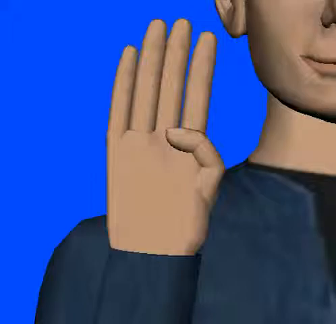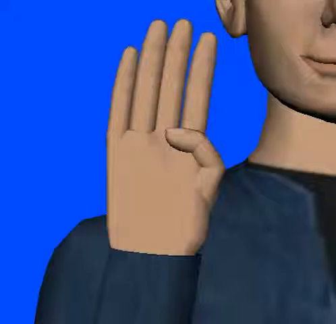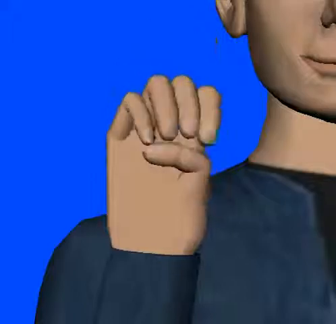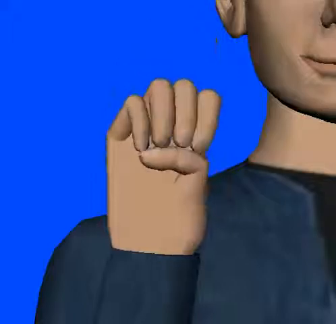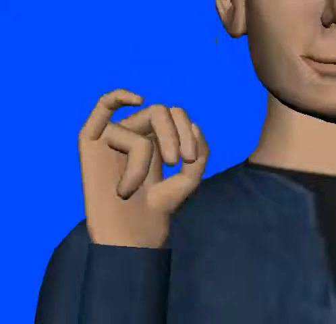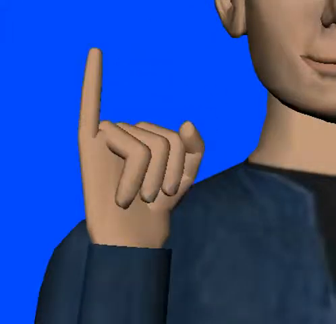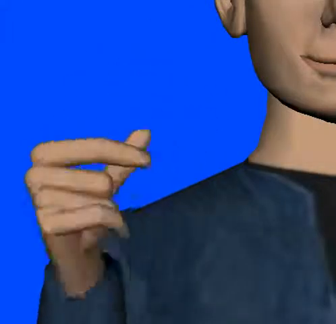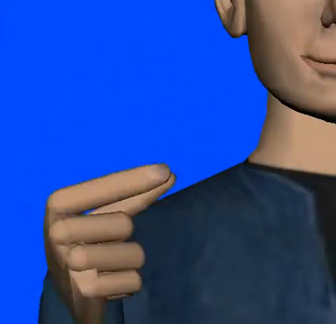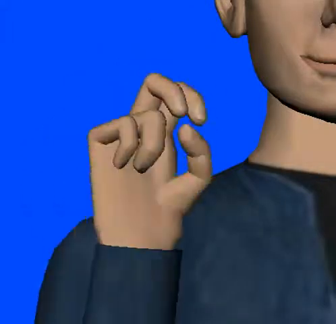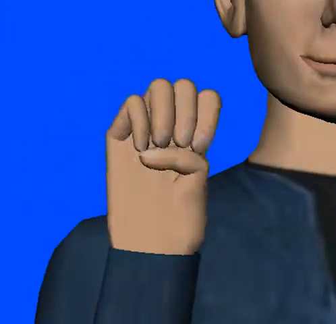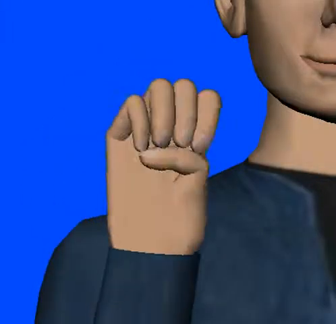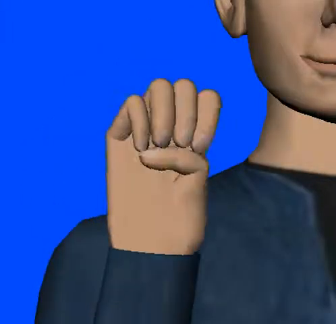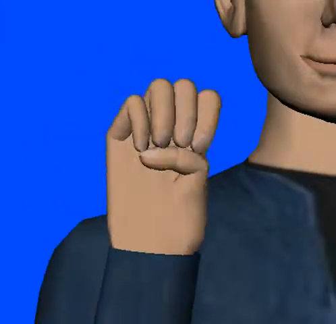beige